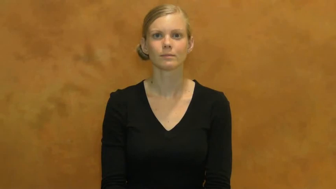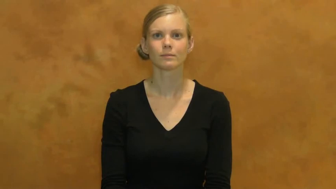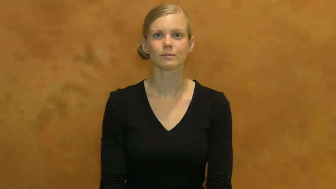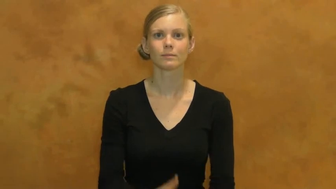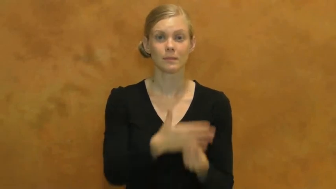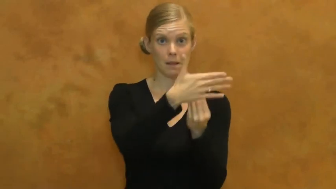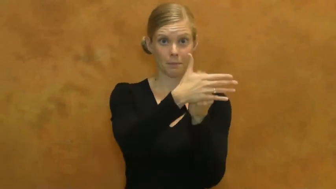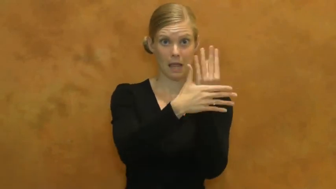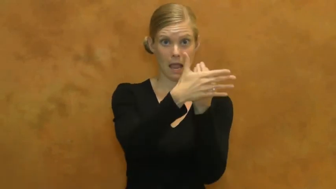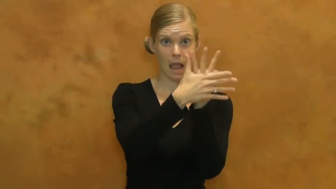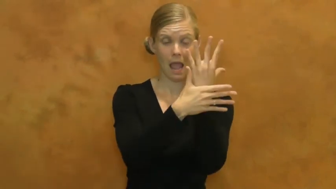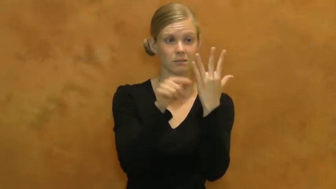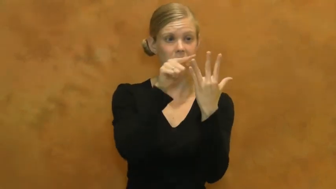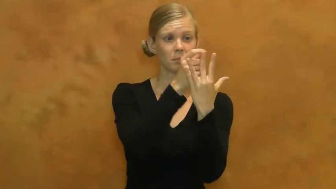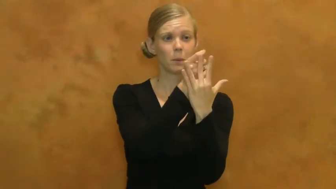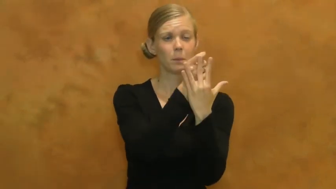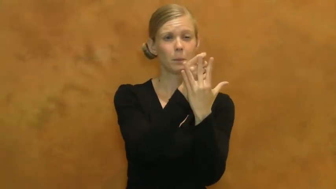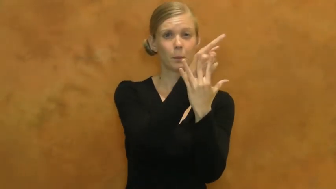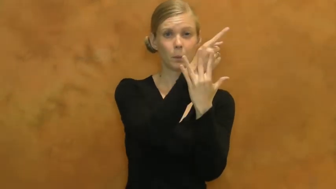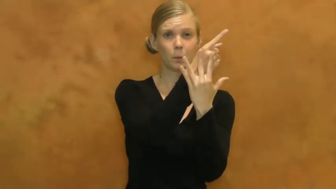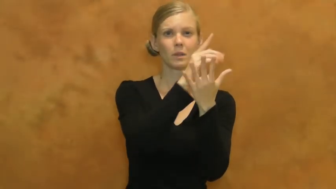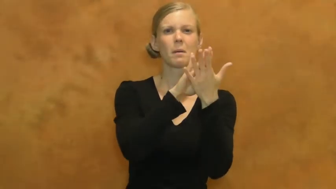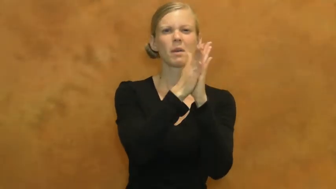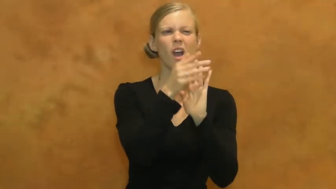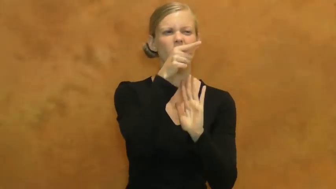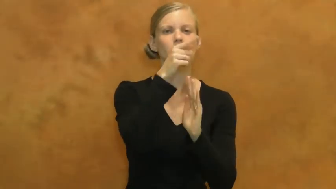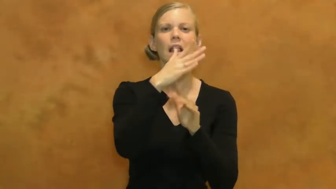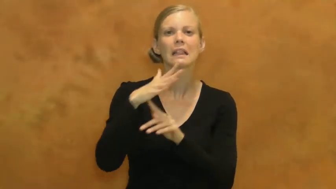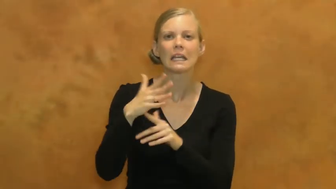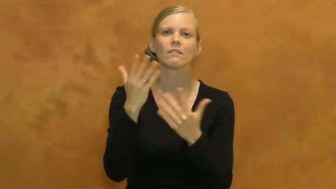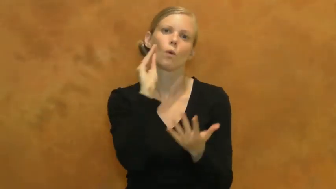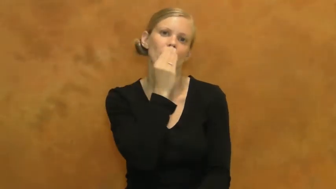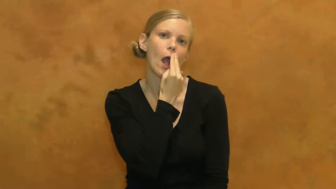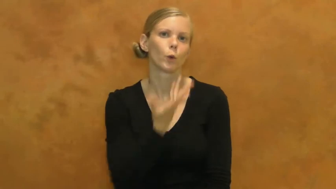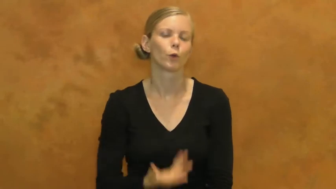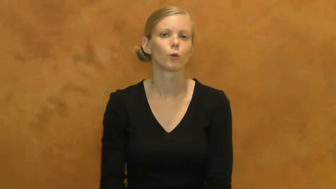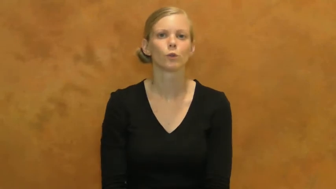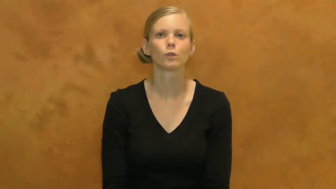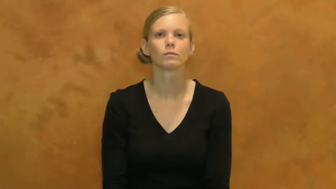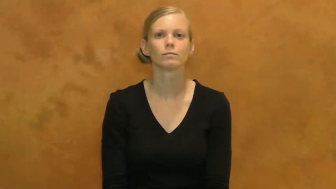bud